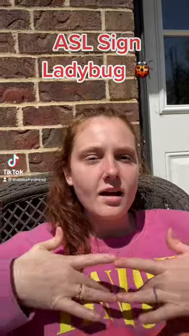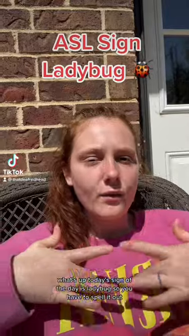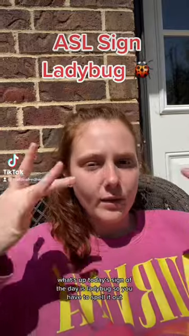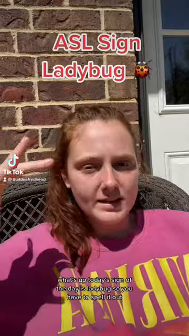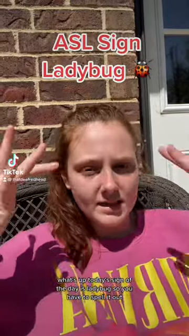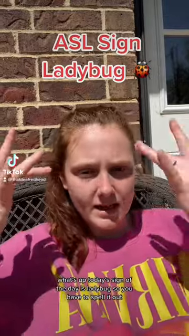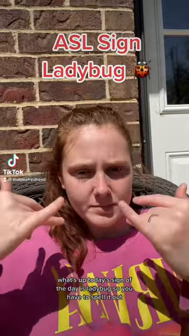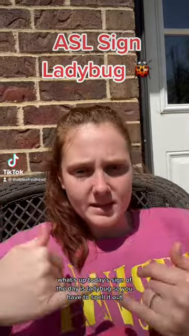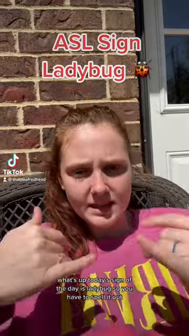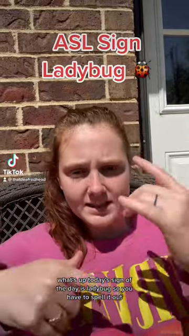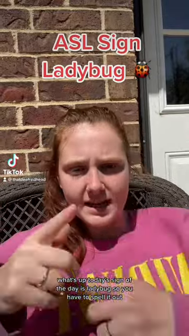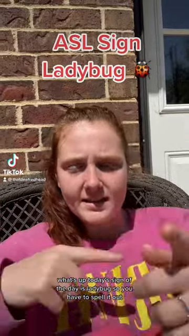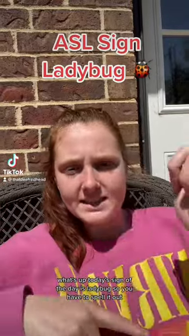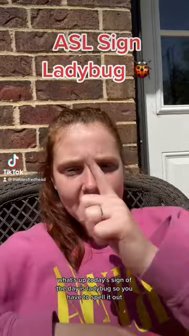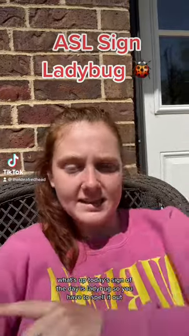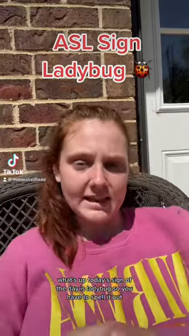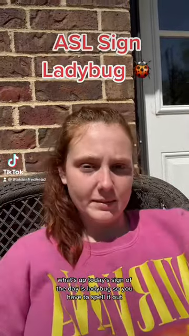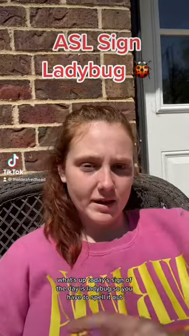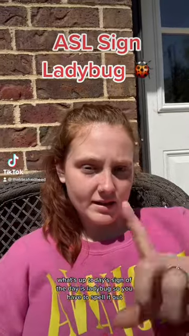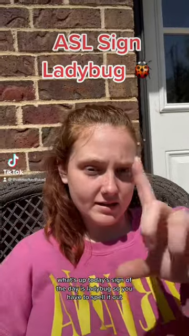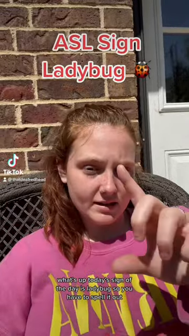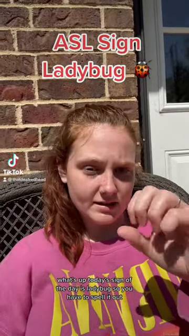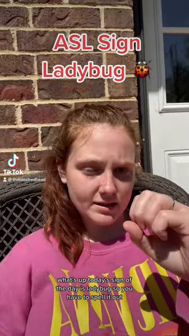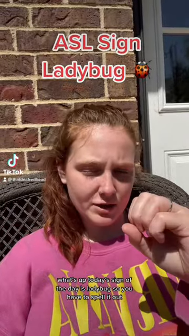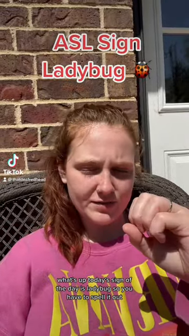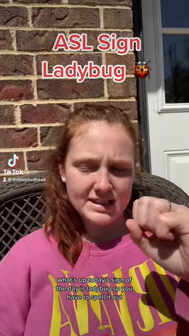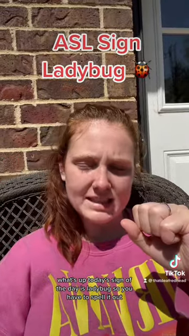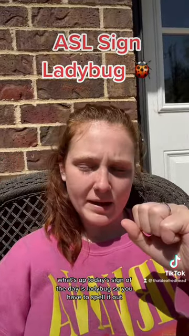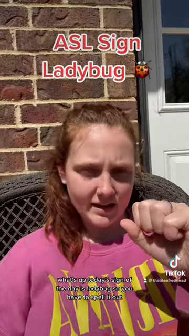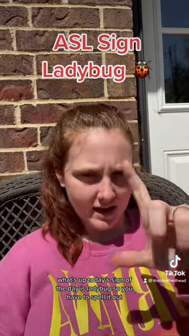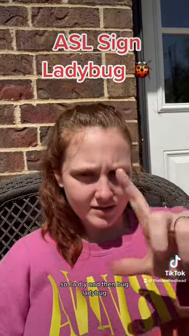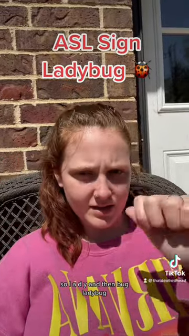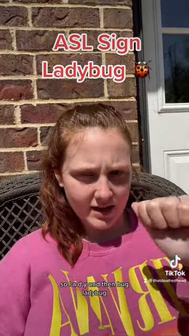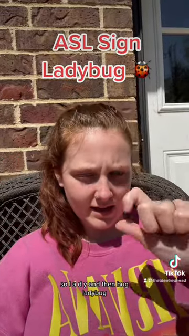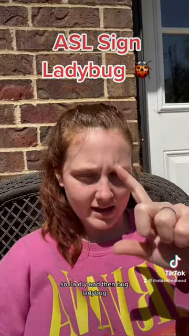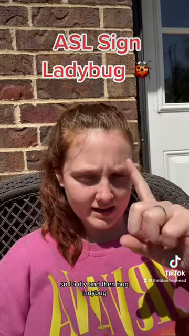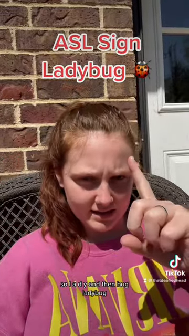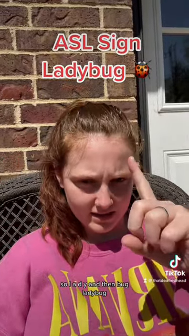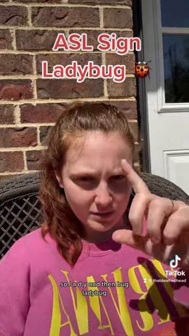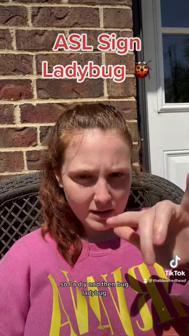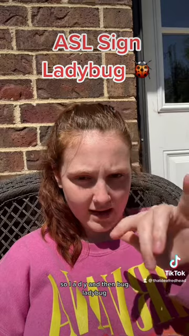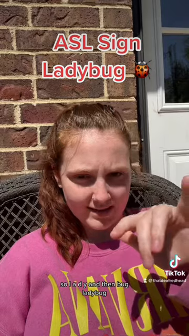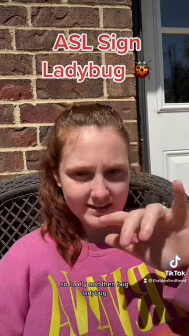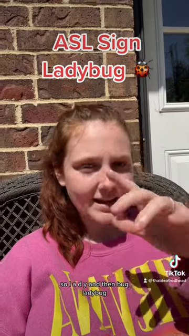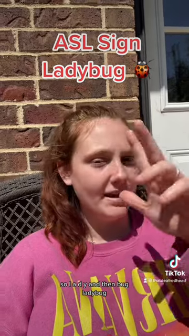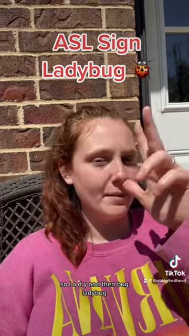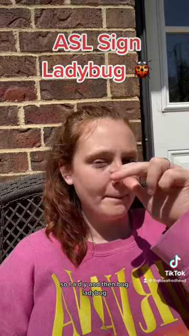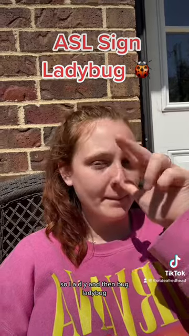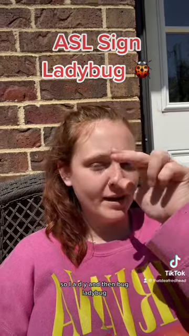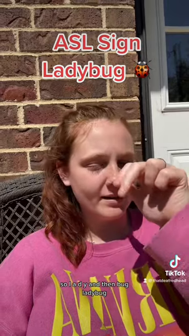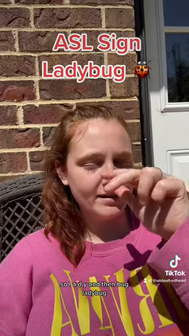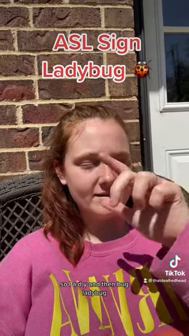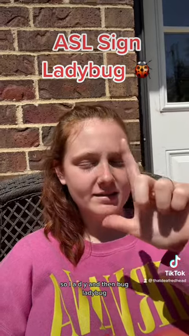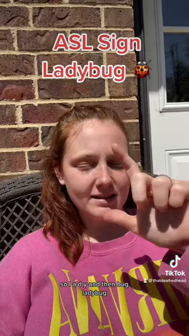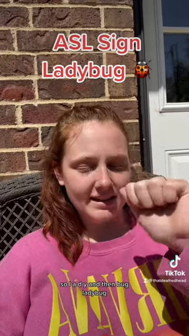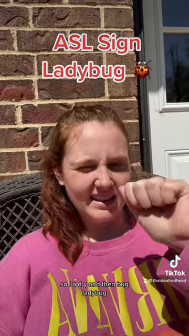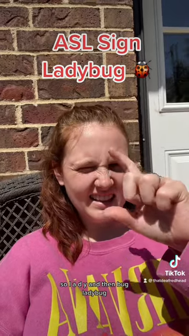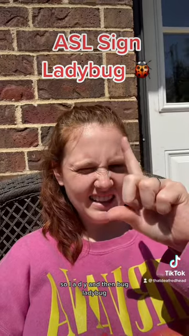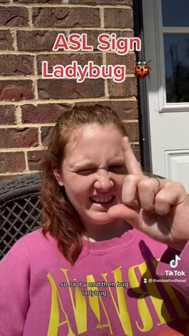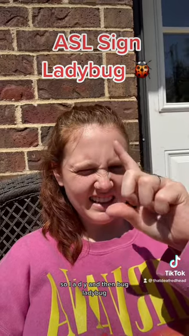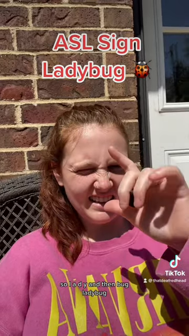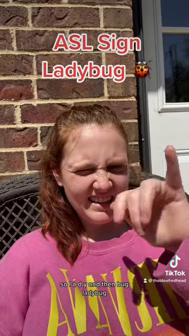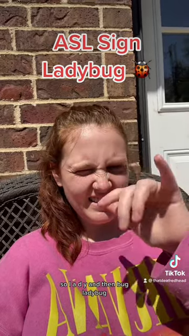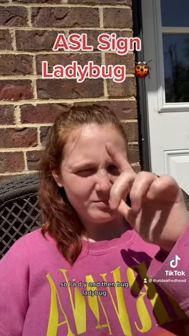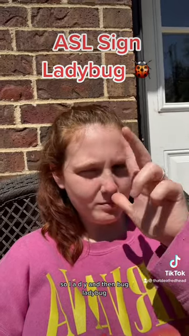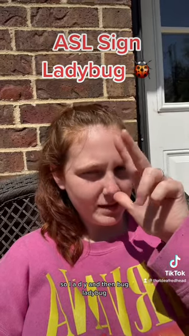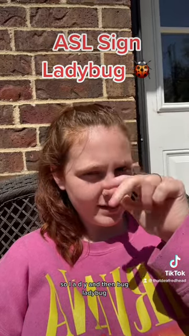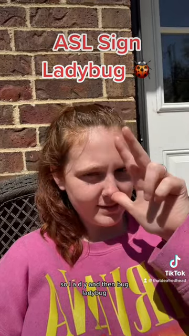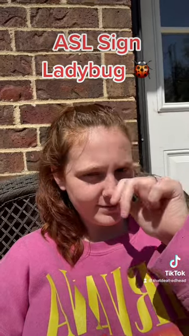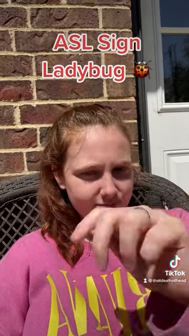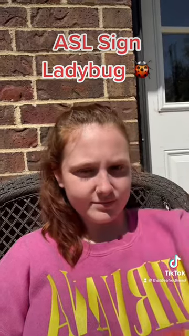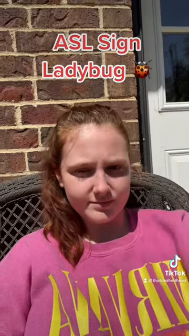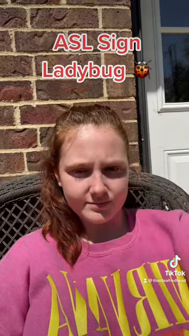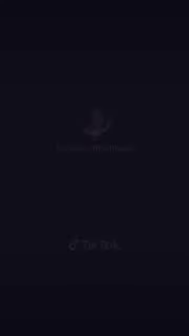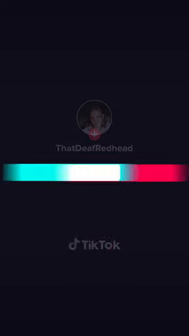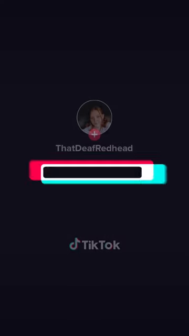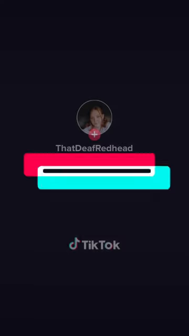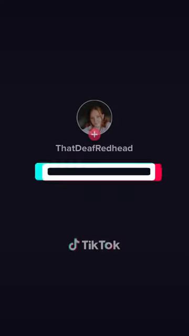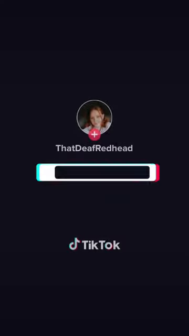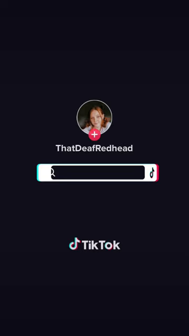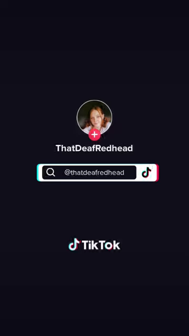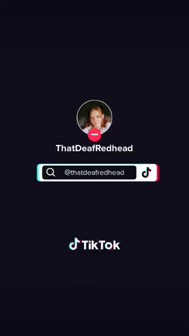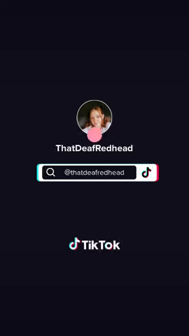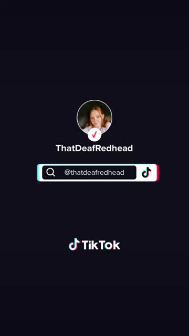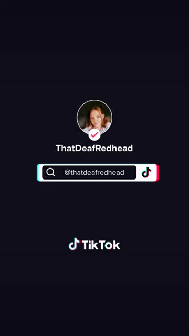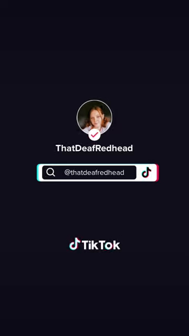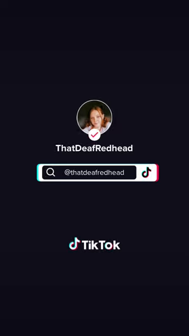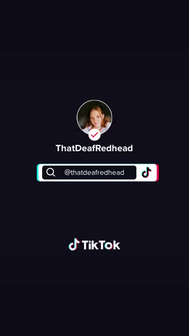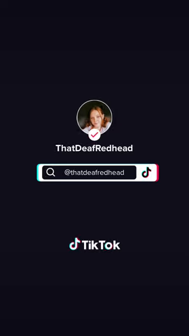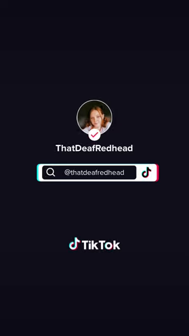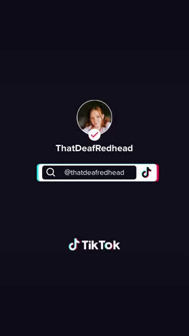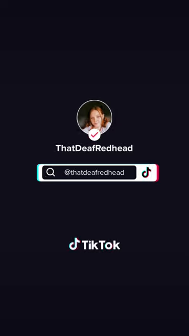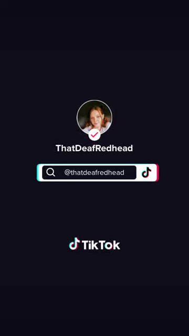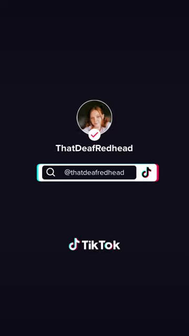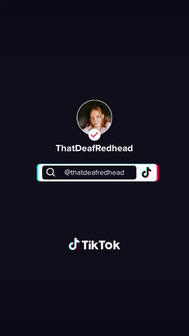Ladybug